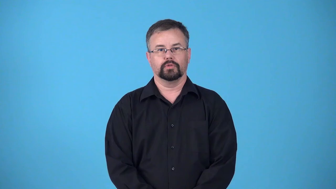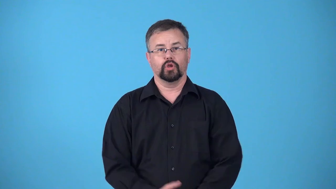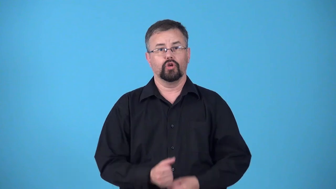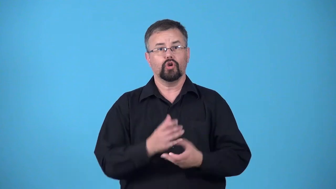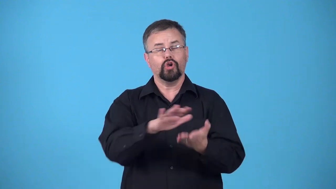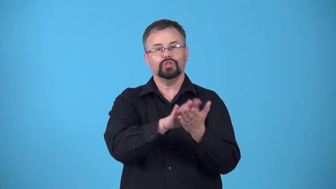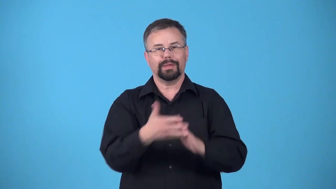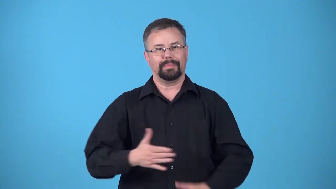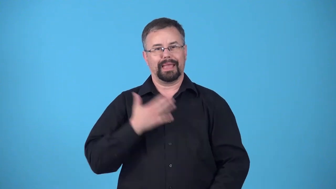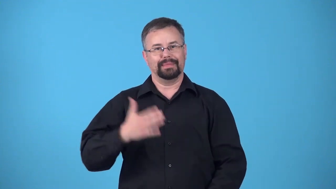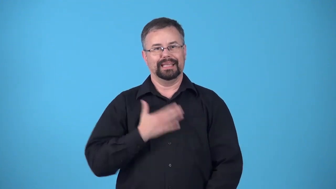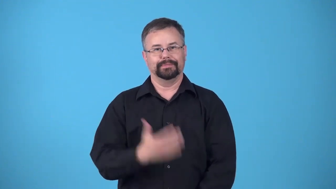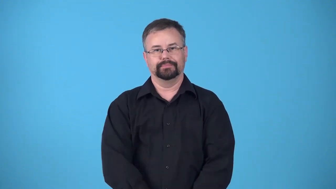buoy up-cause become happy